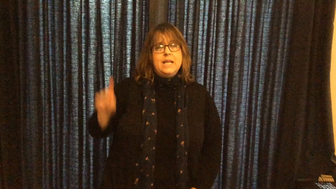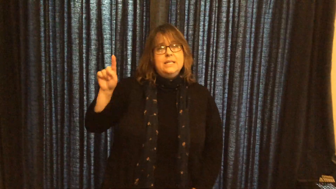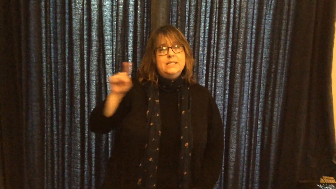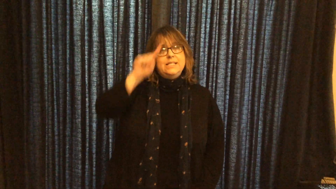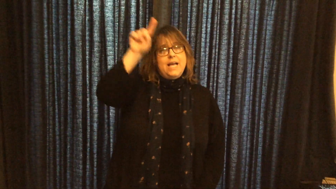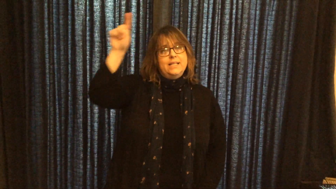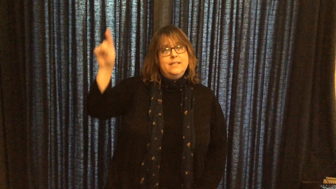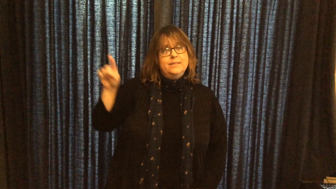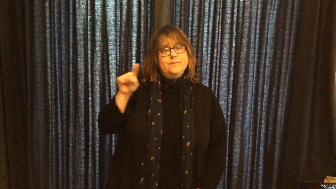Sun